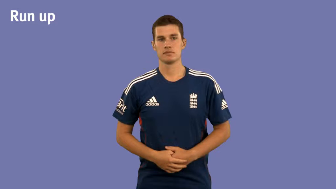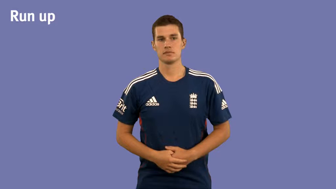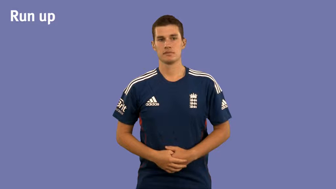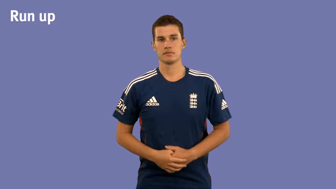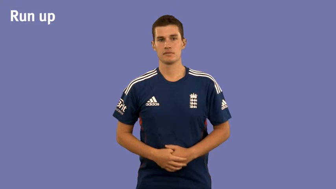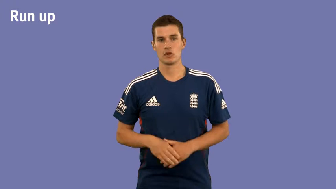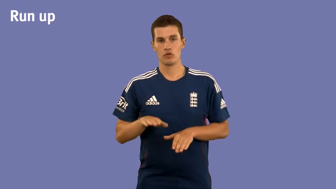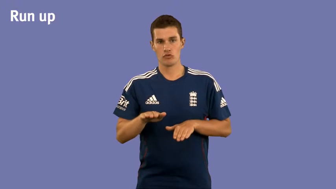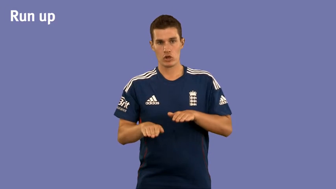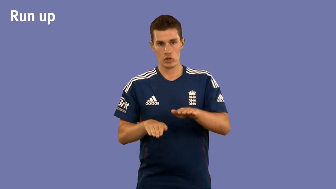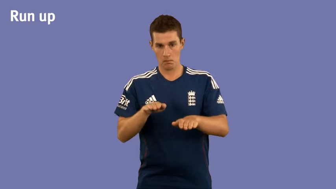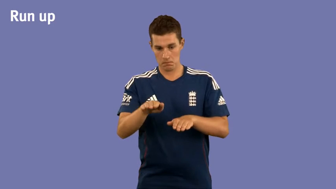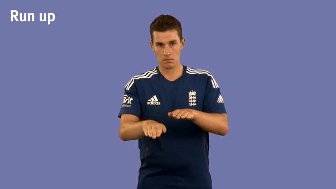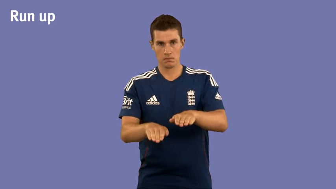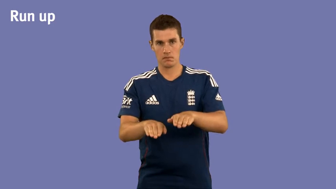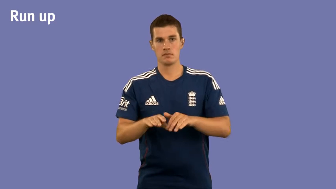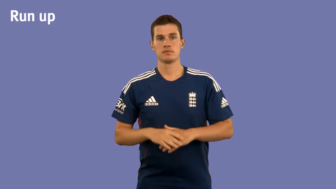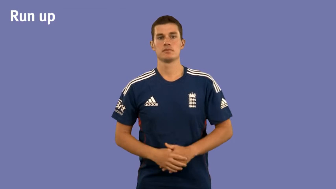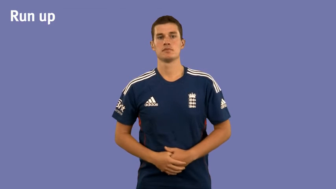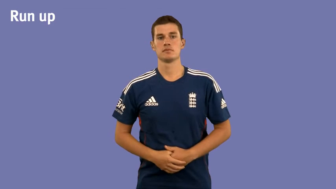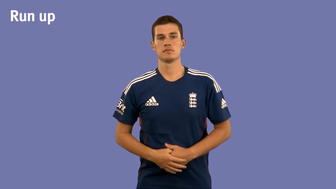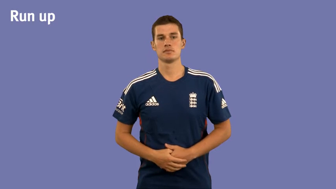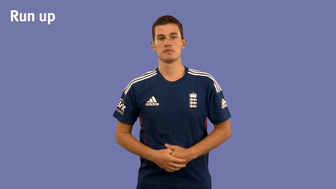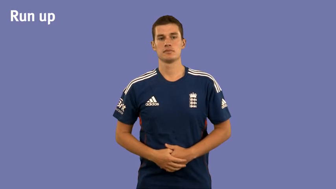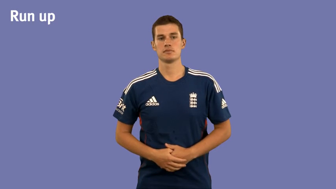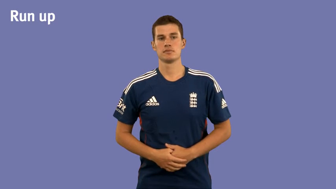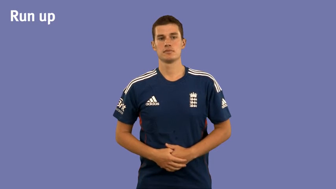Run up